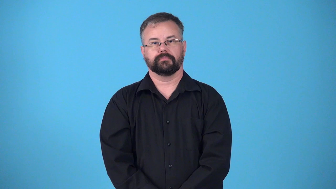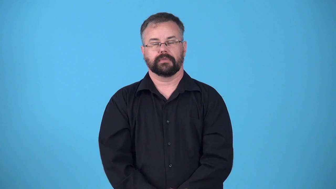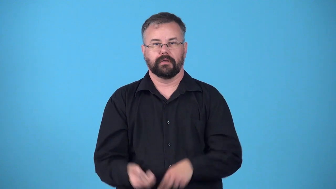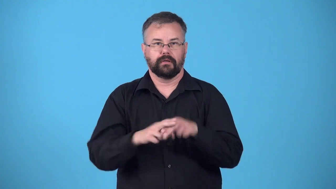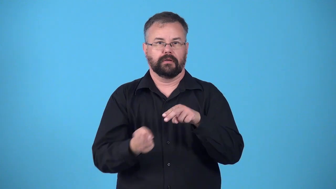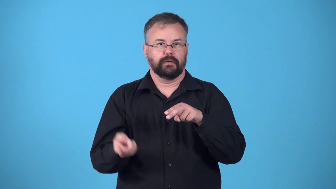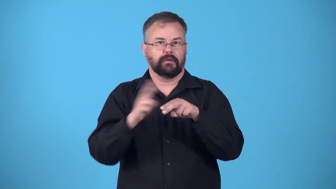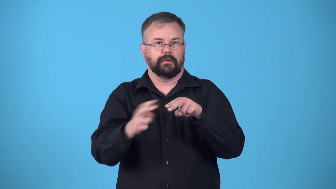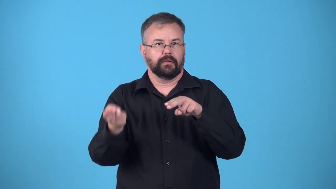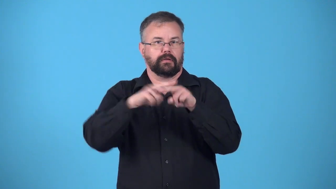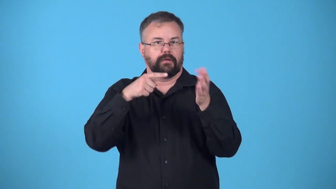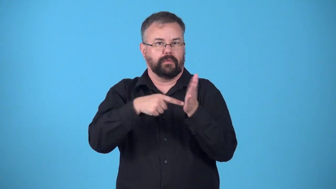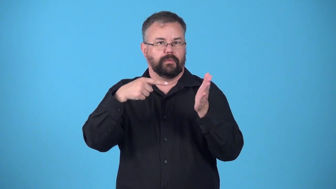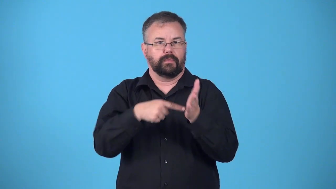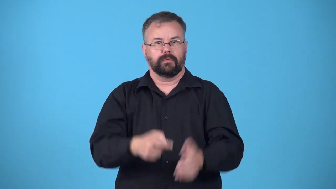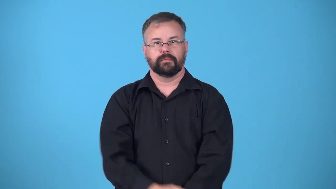chalk up debt